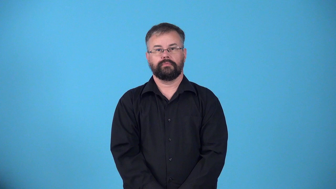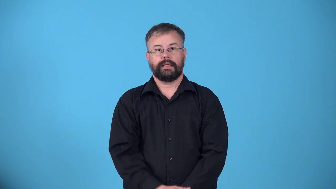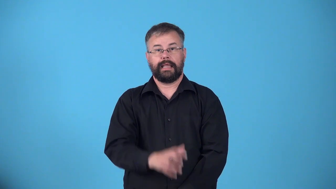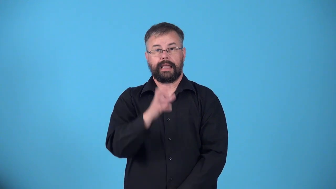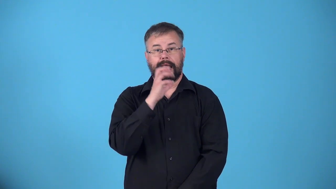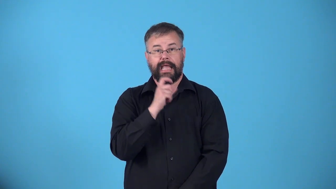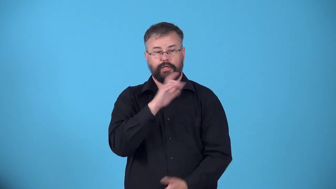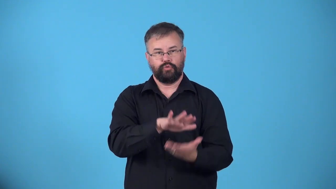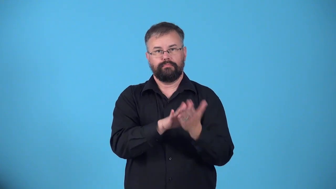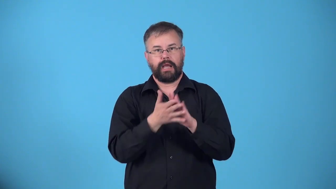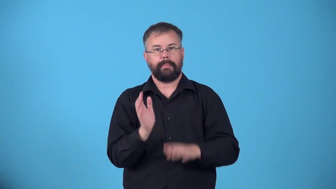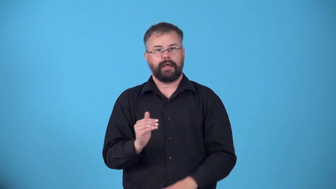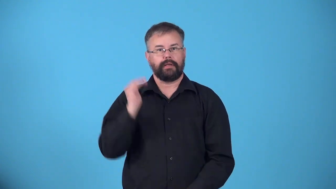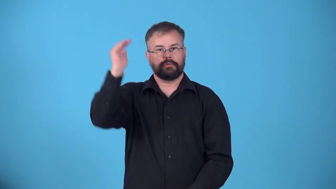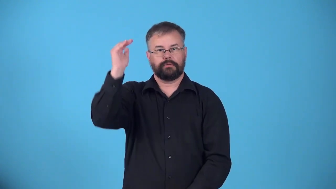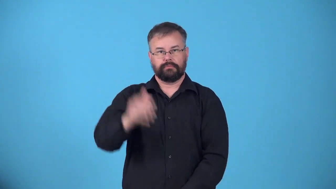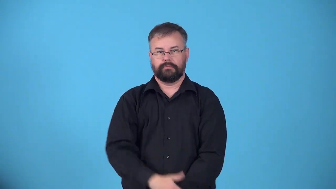majority age